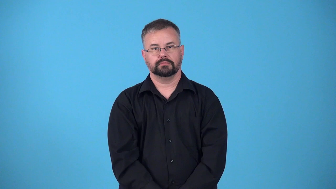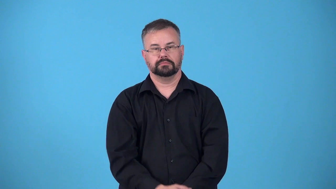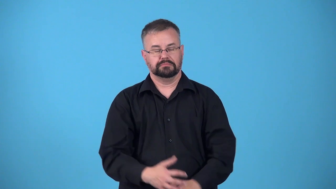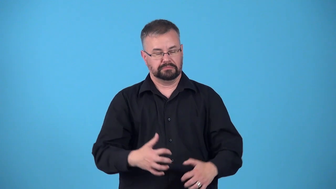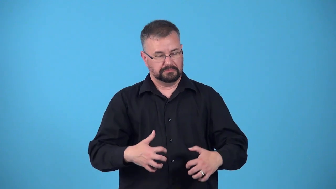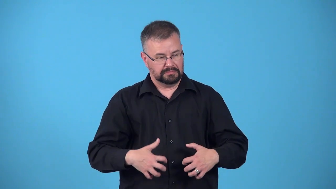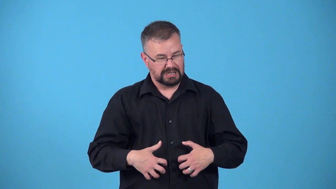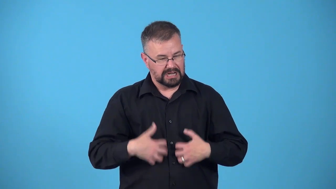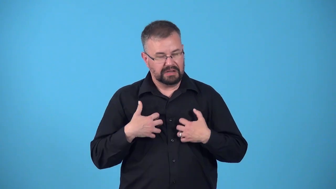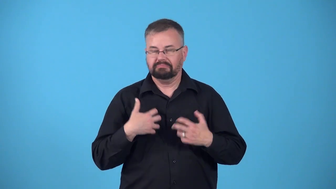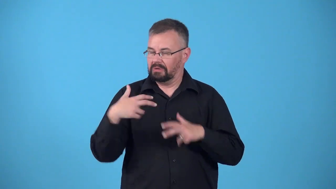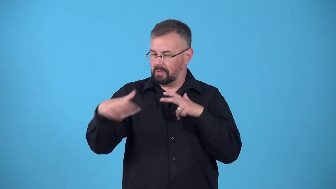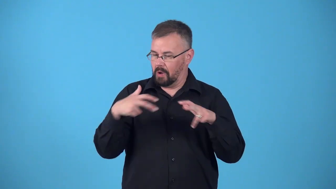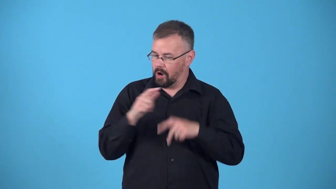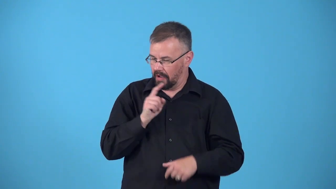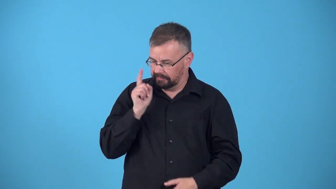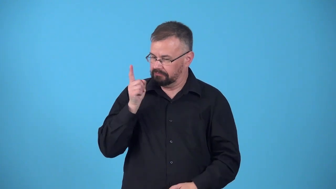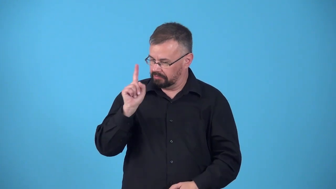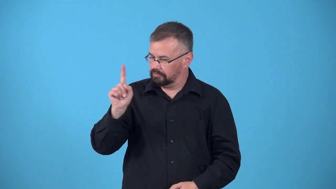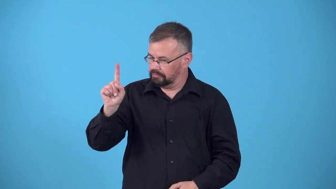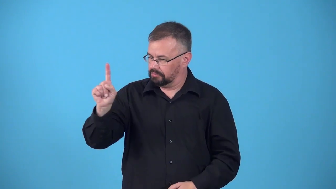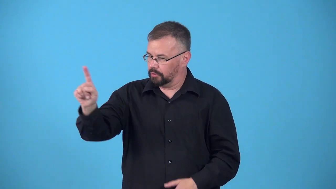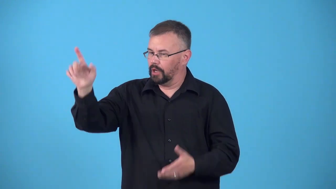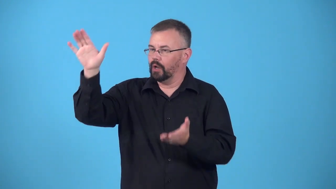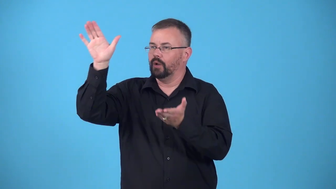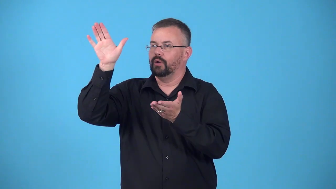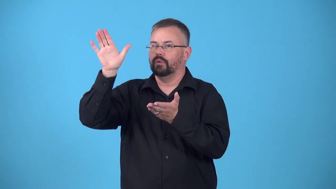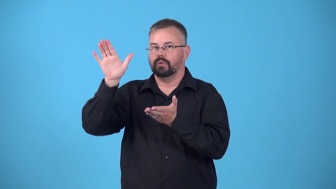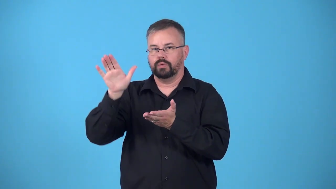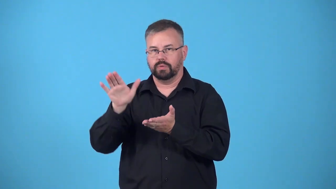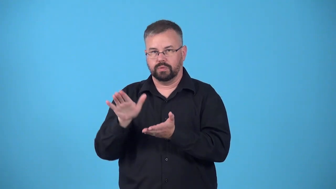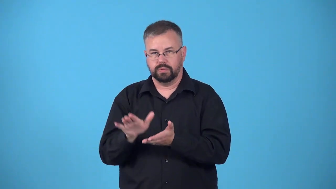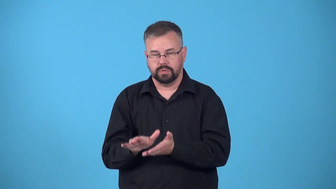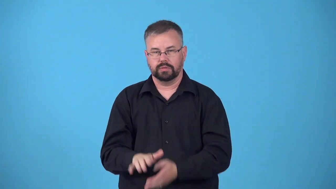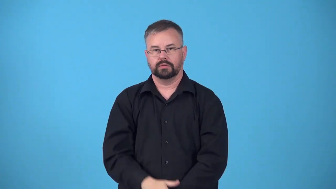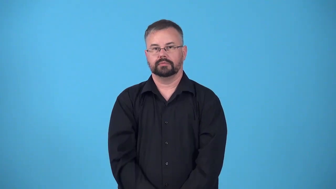walk off anger